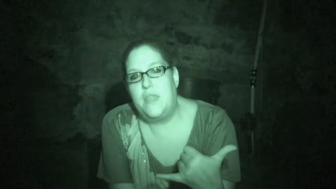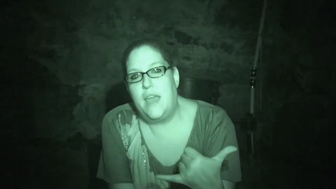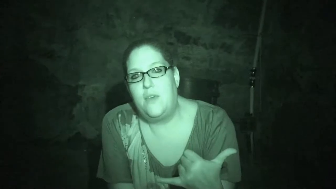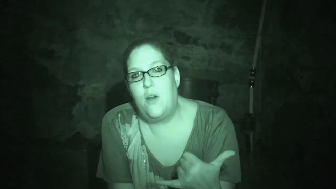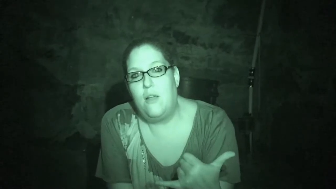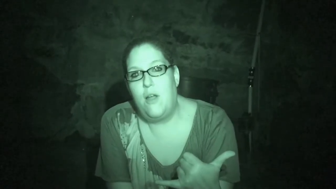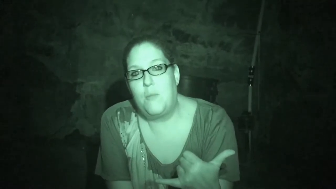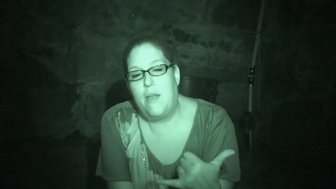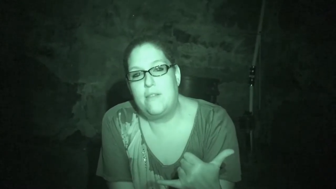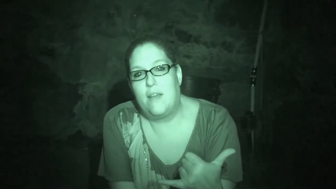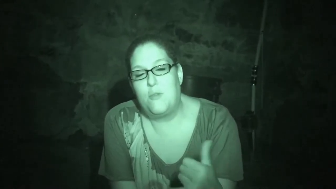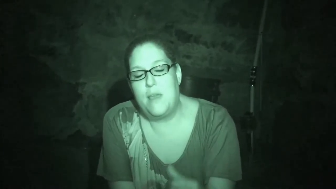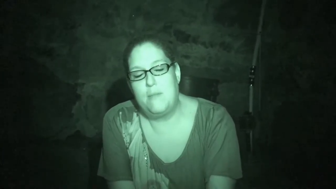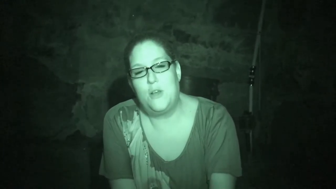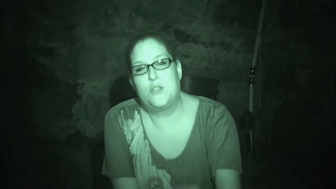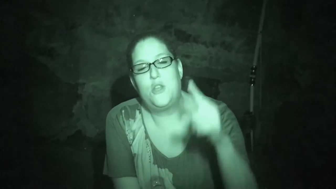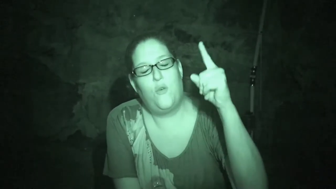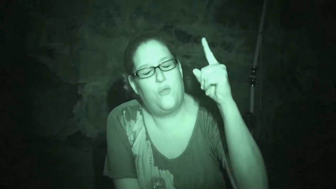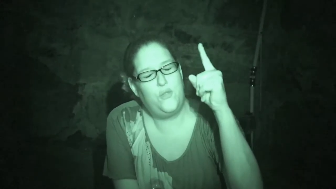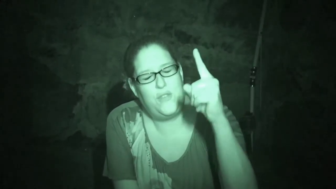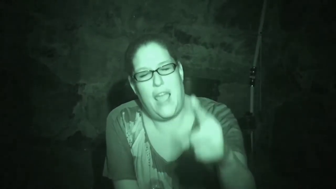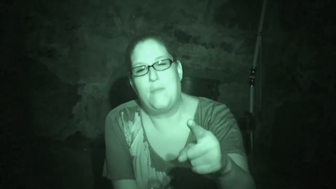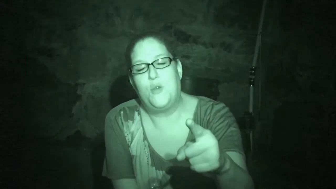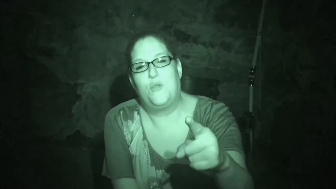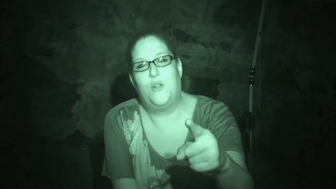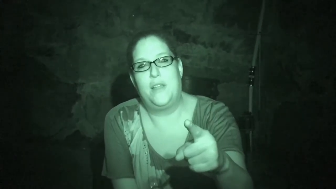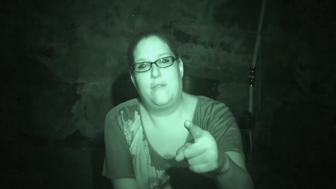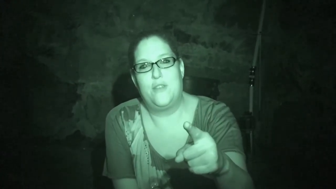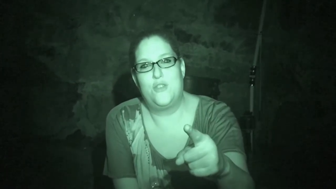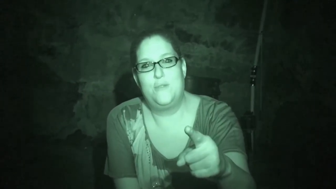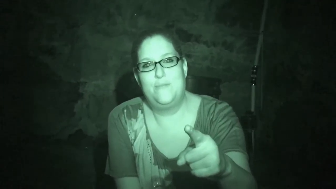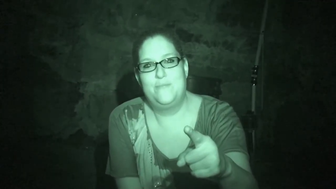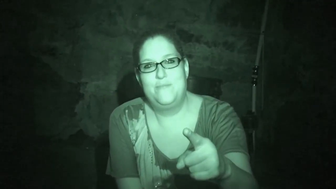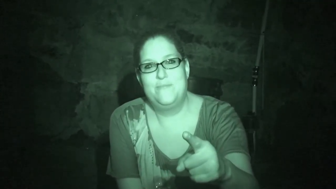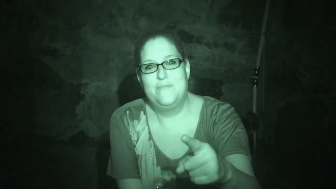mindy